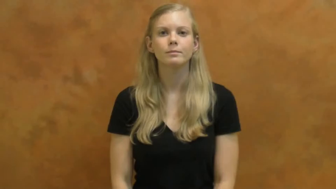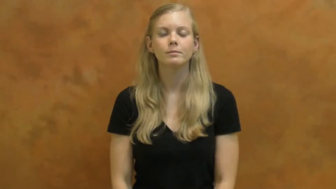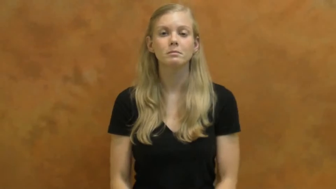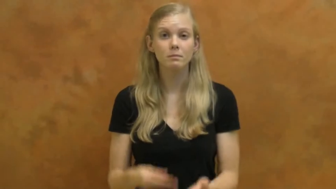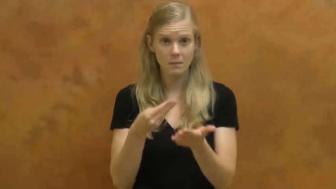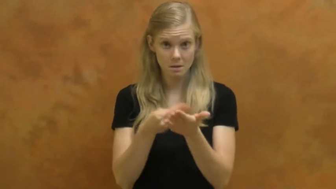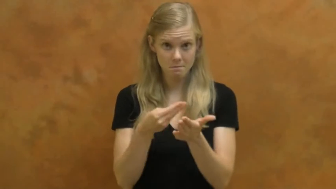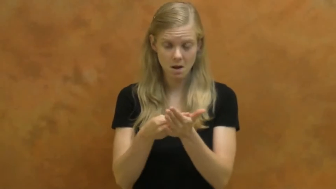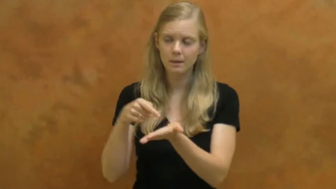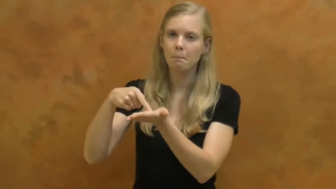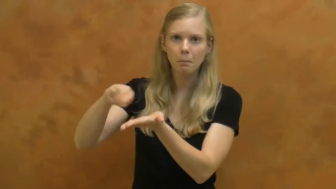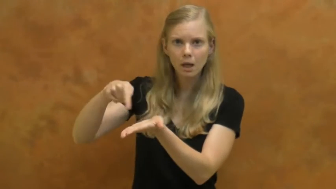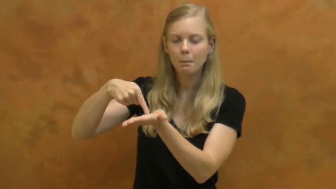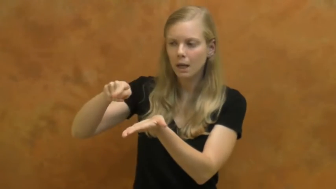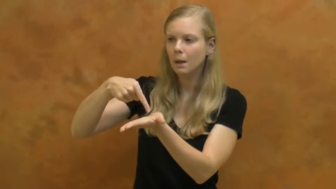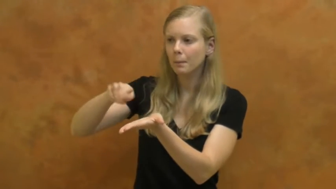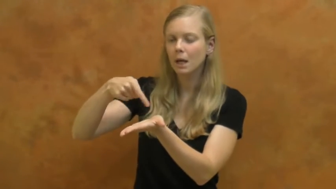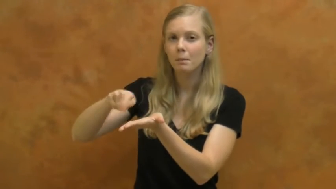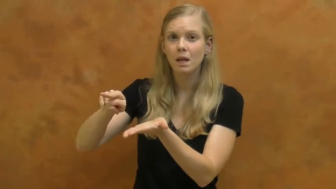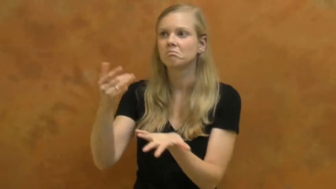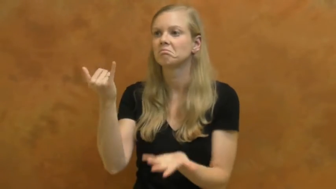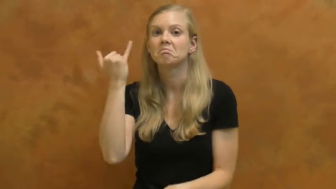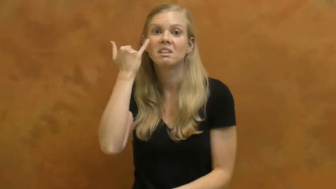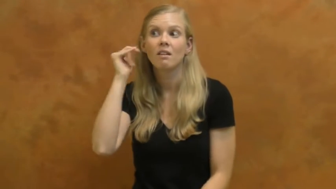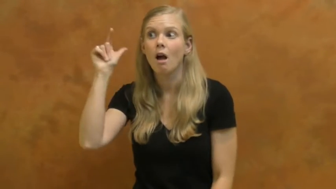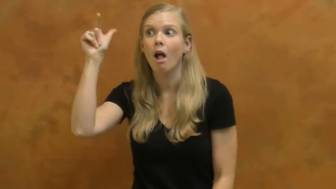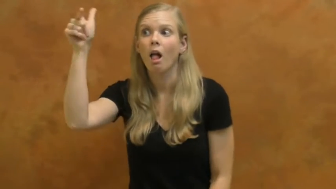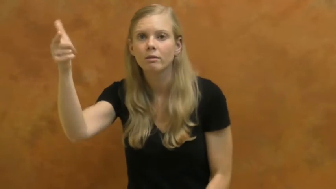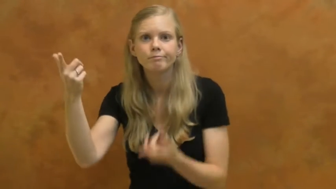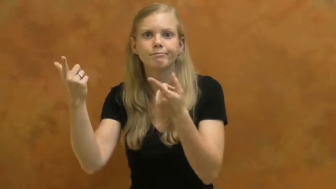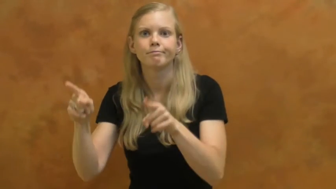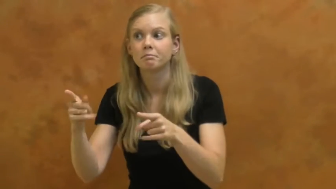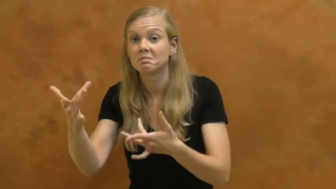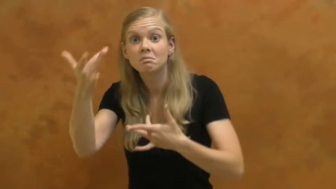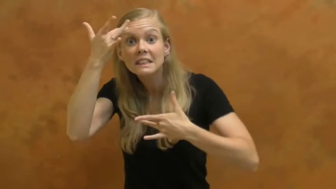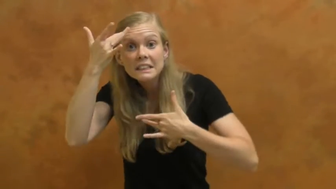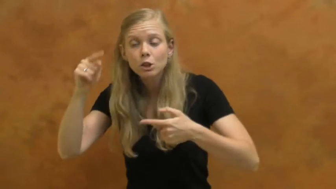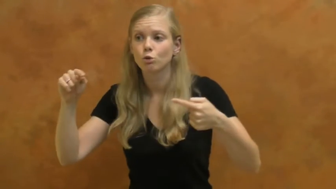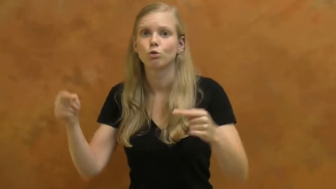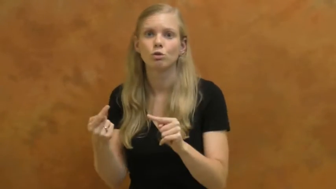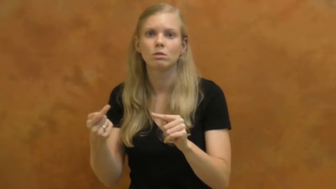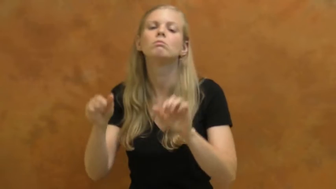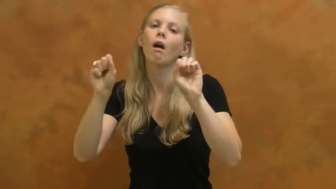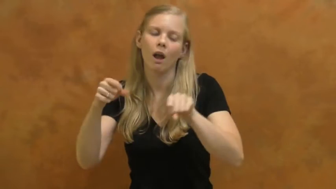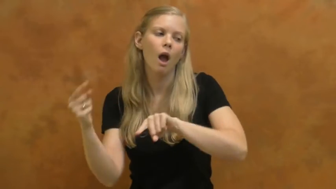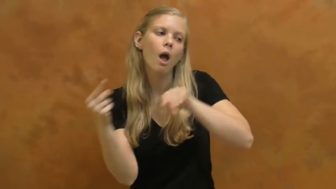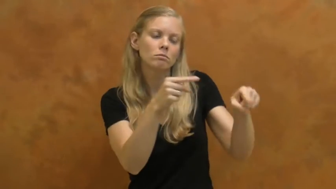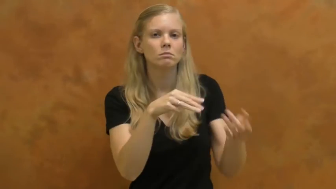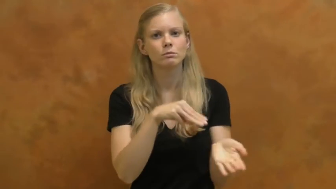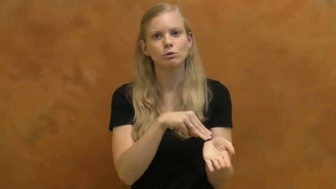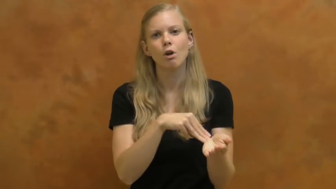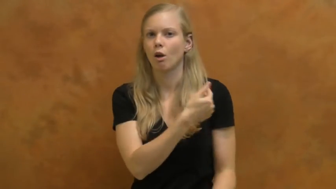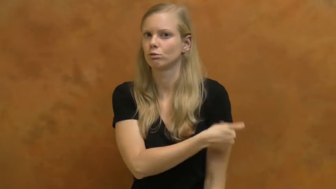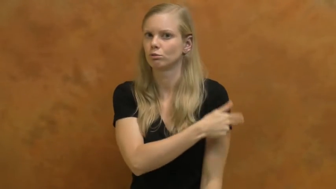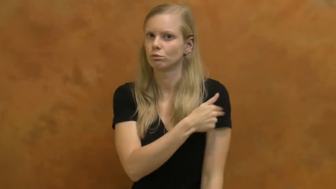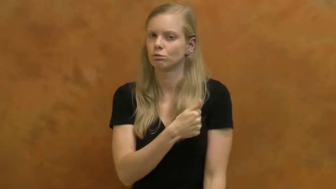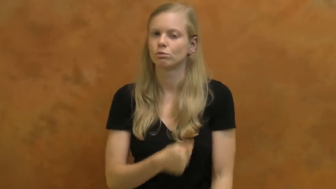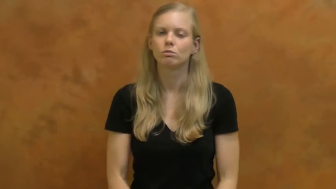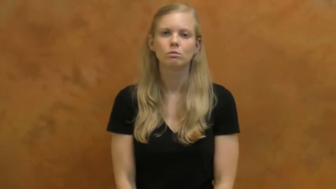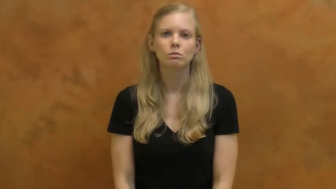health insurance